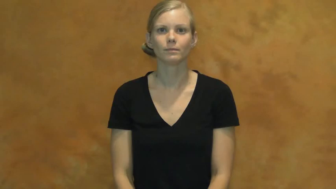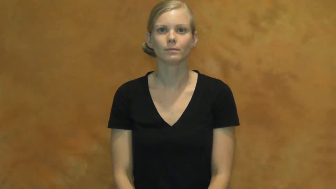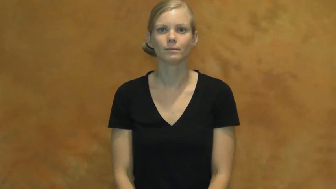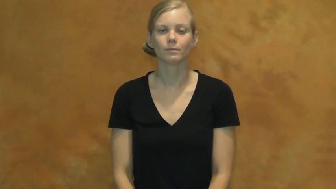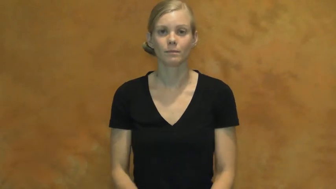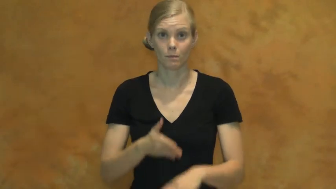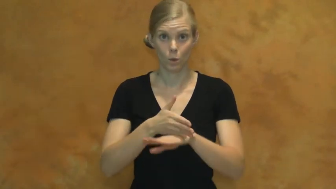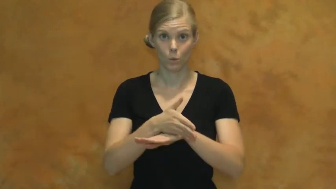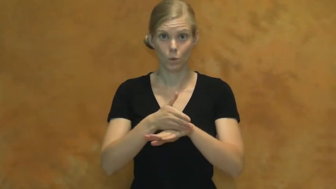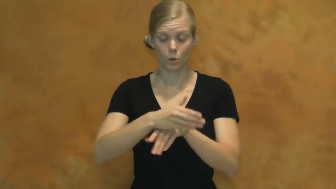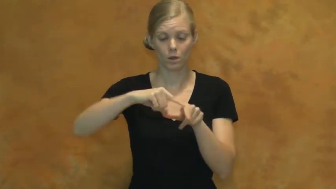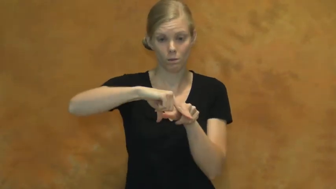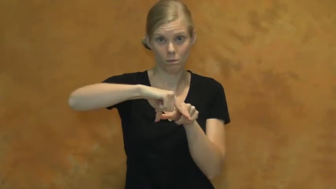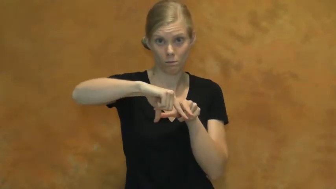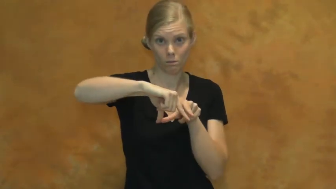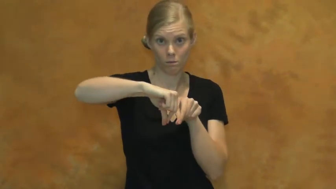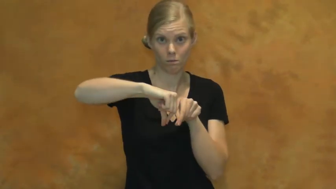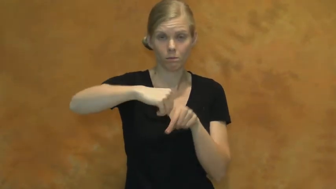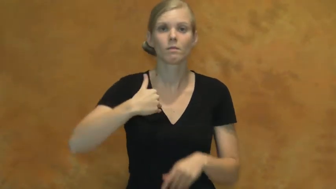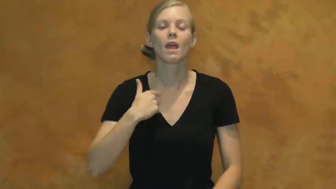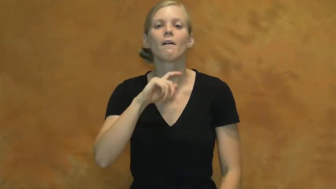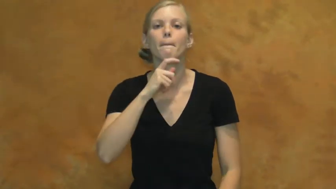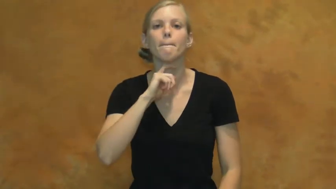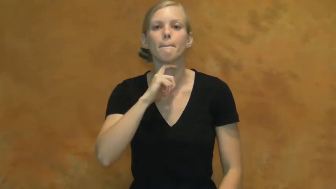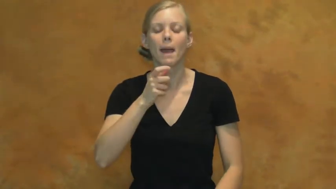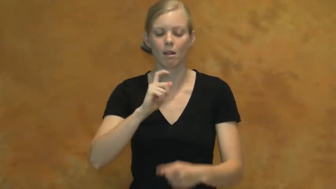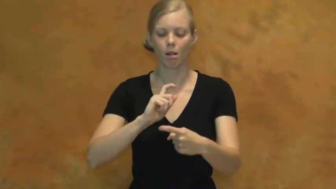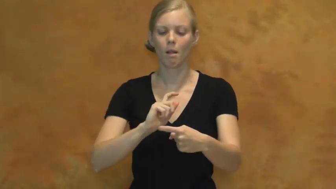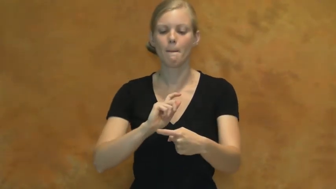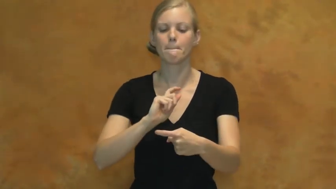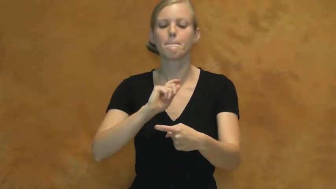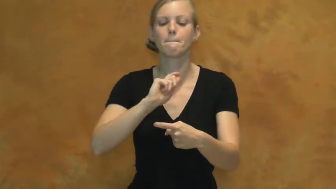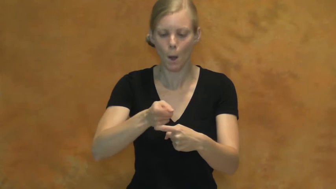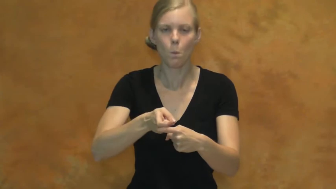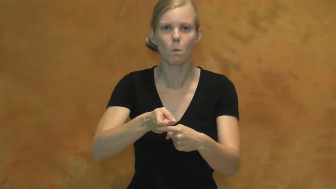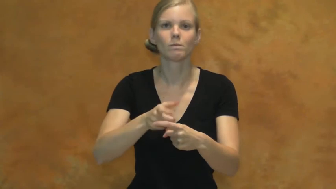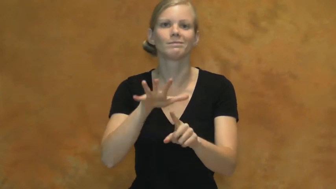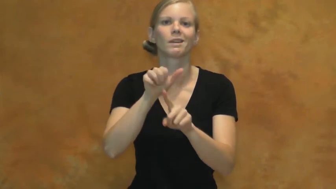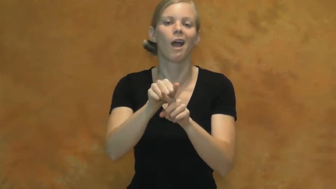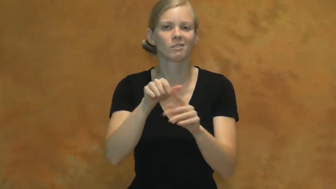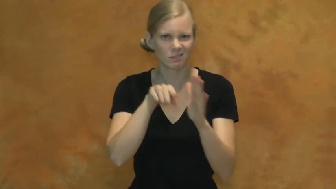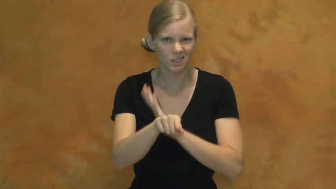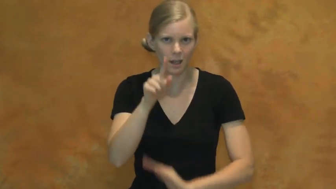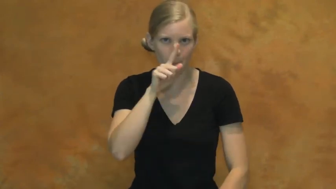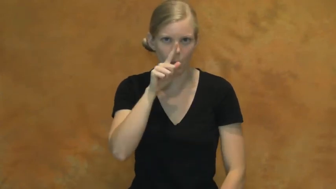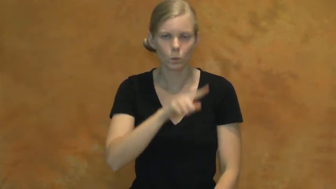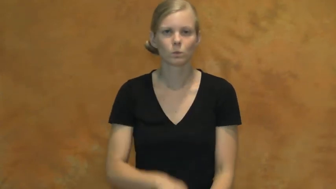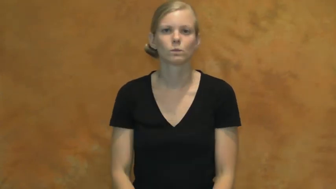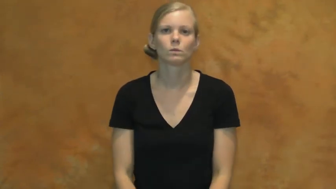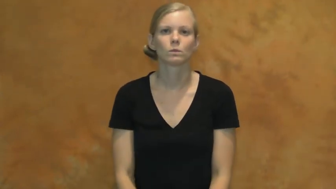mousetrap